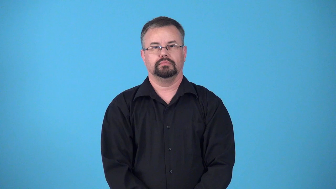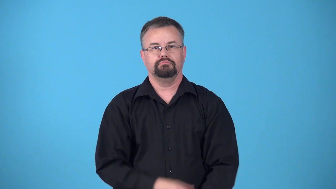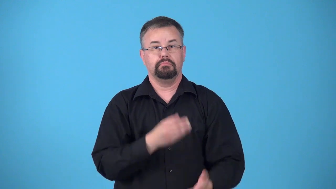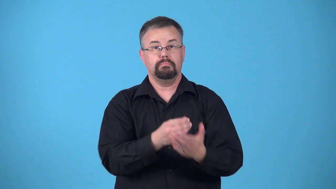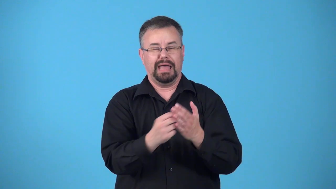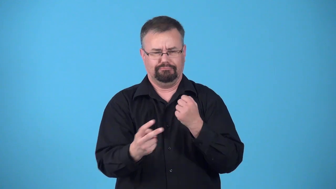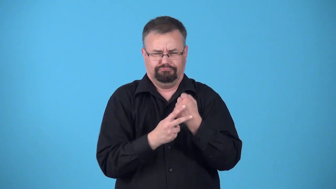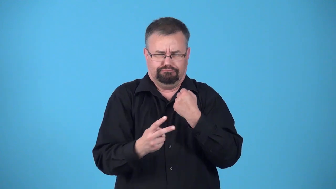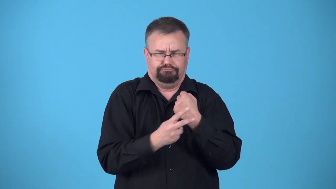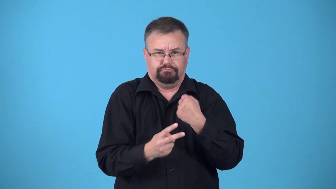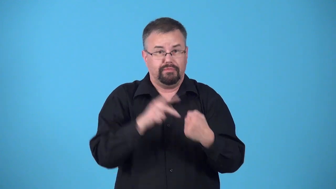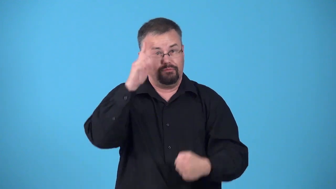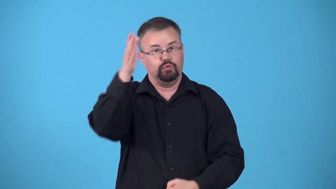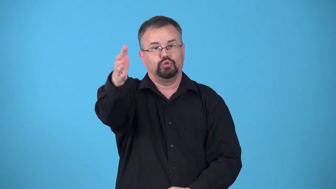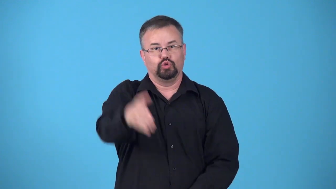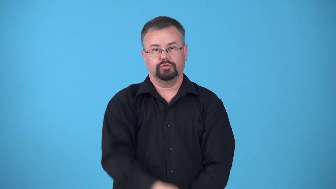nest egg